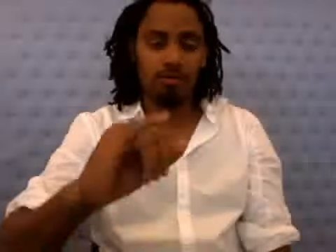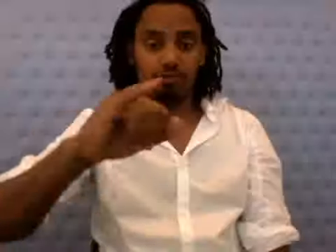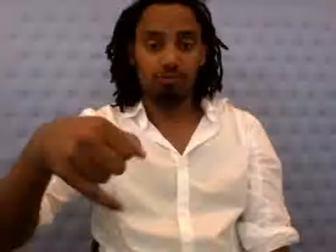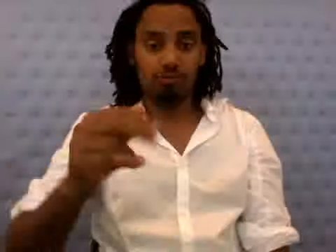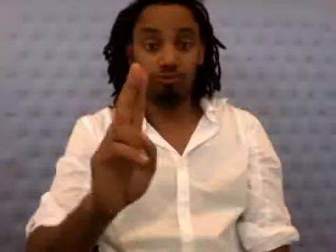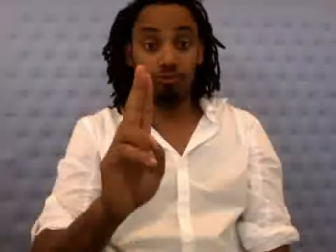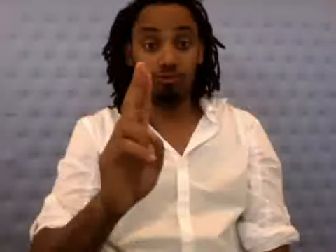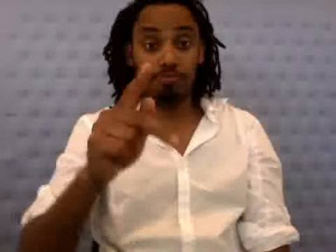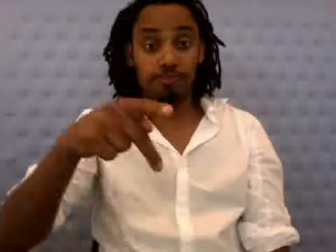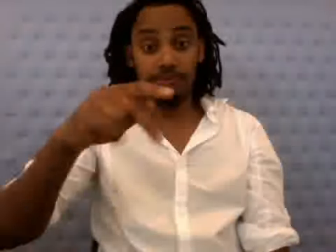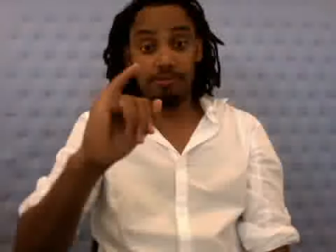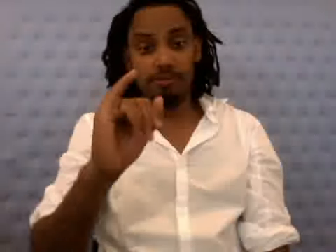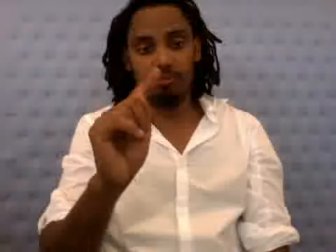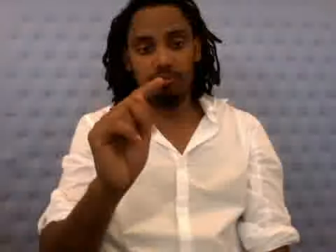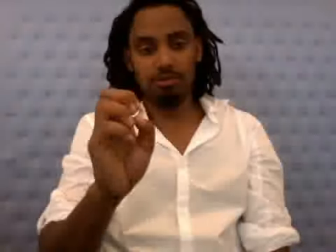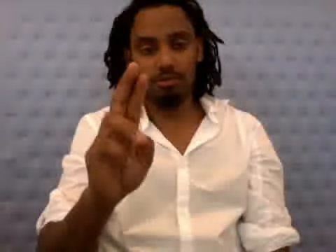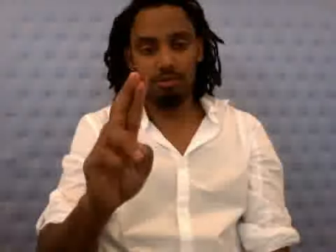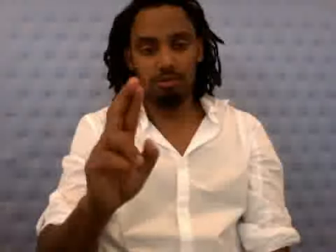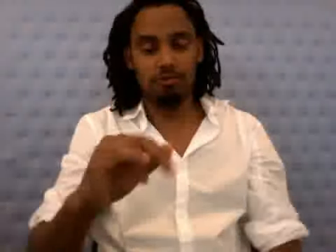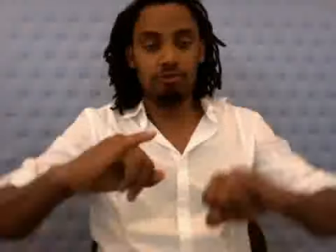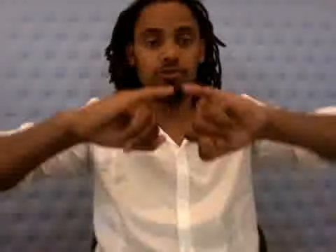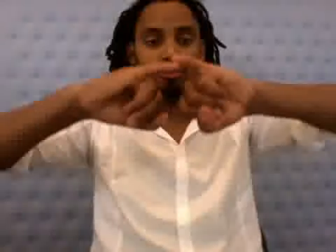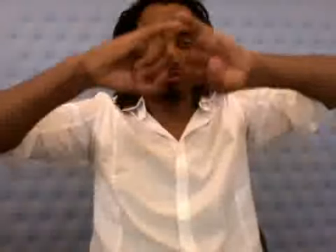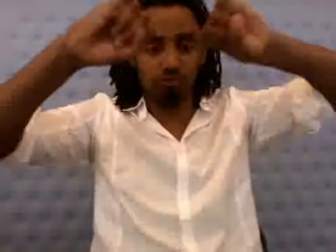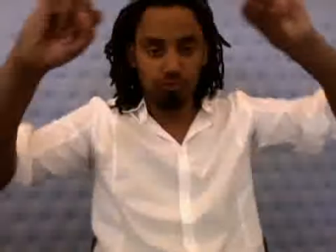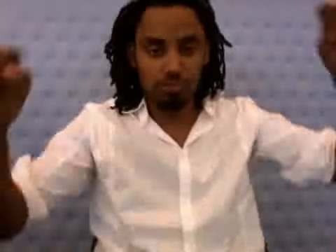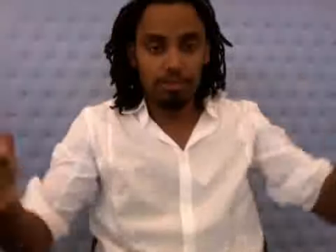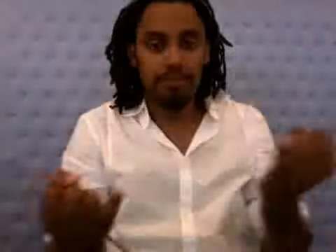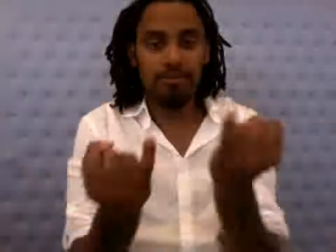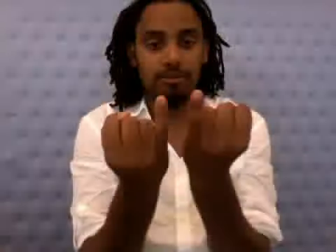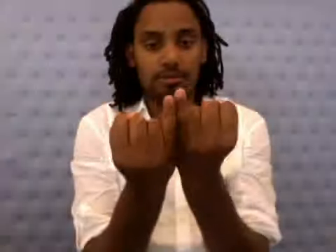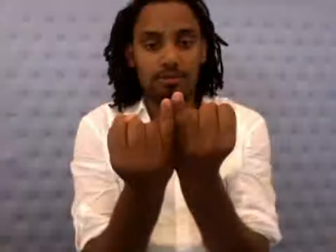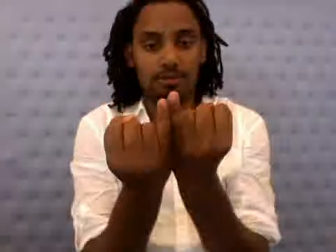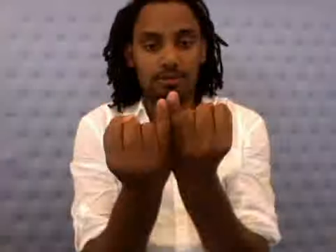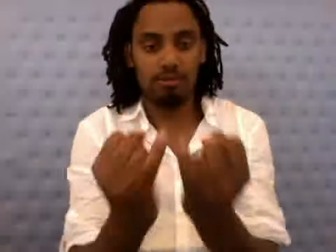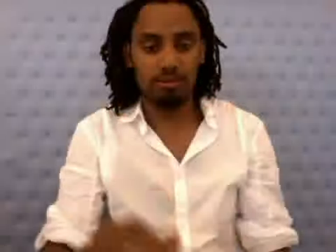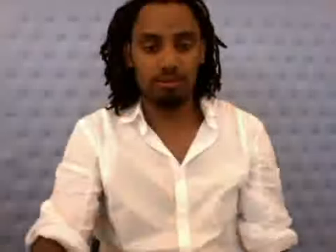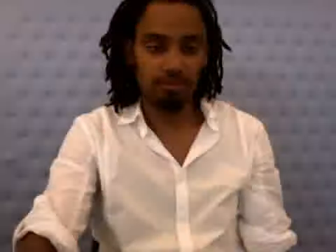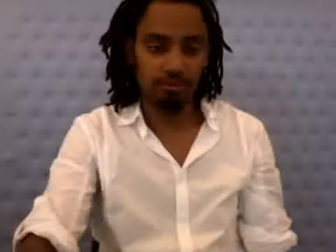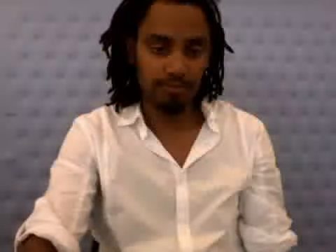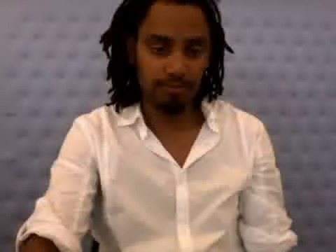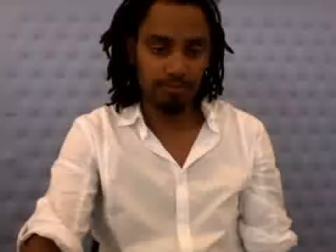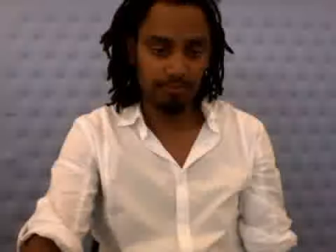Jupiter